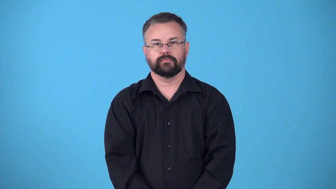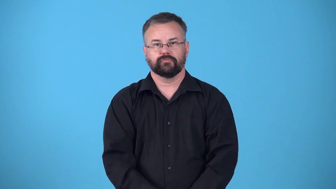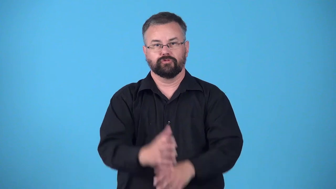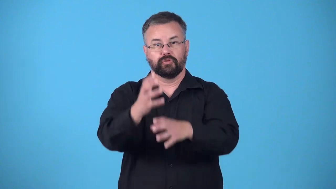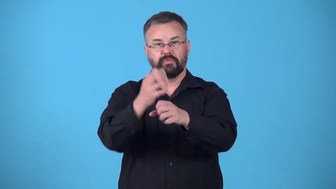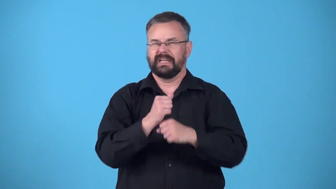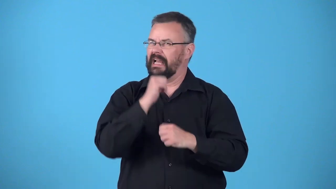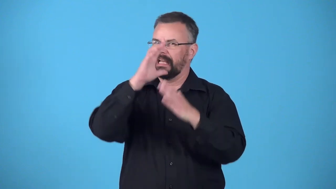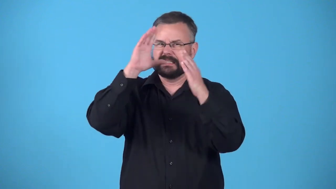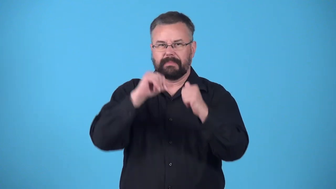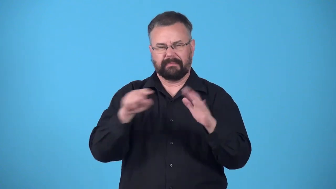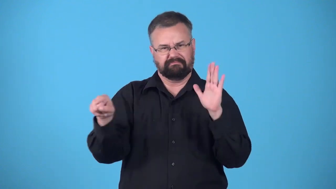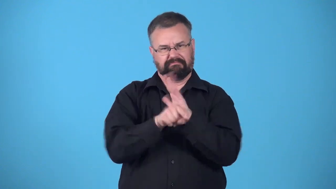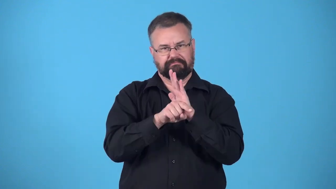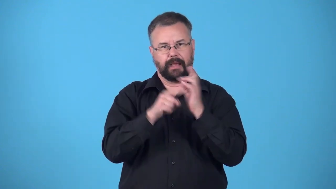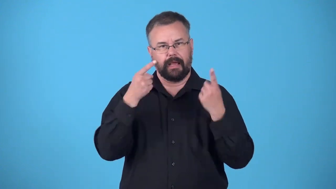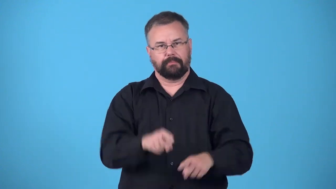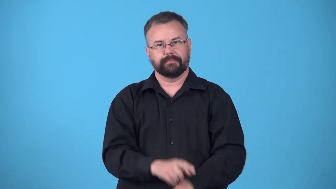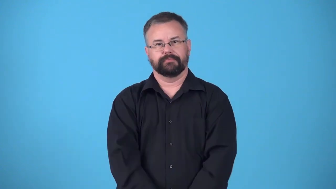bargain on